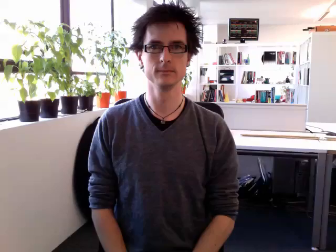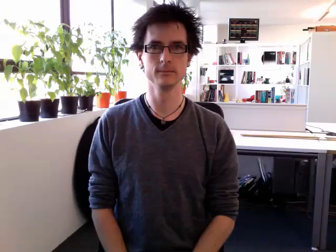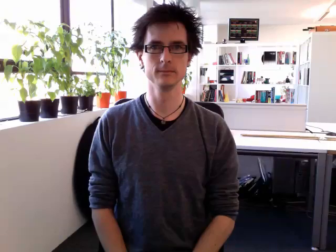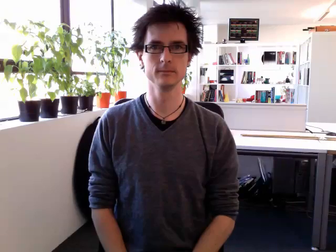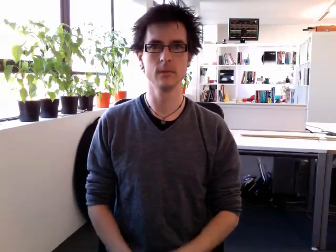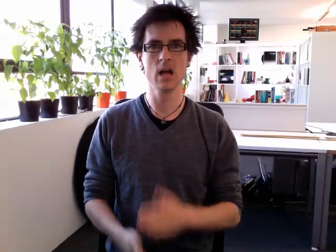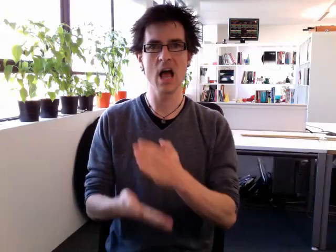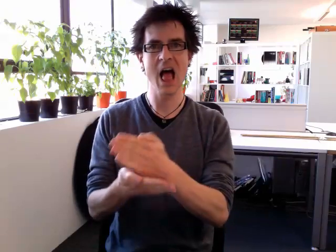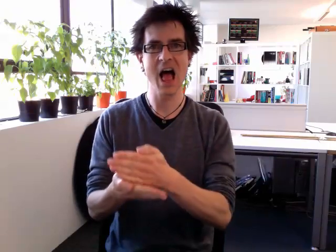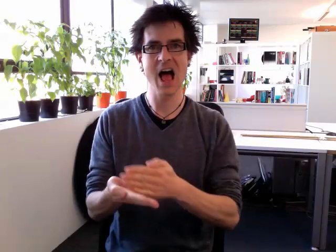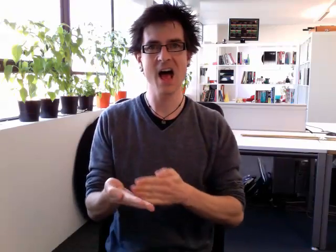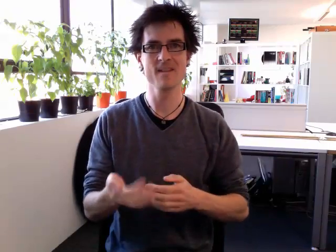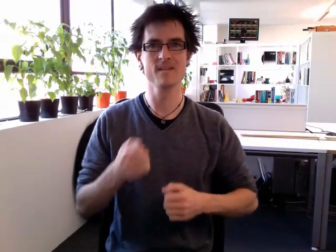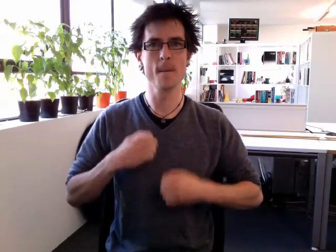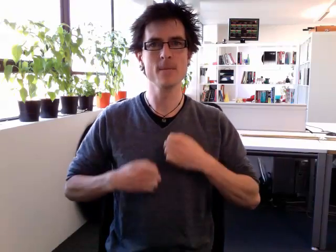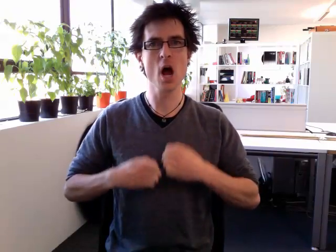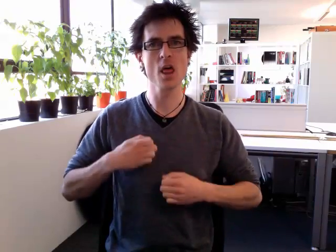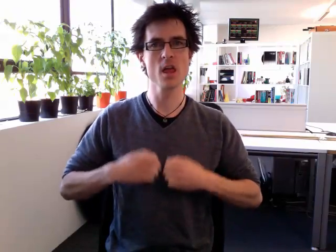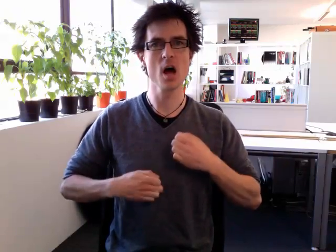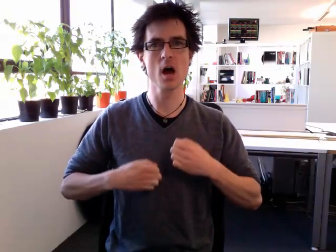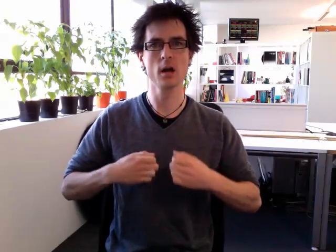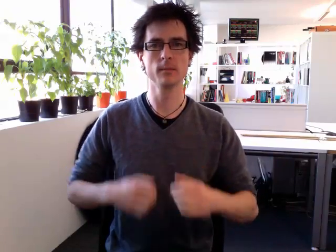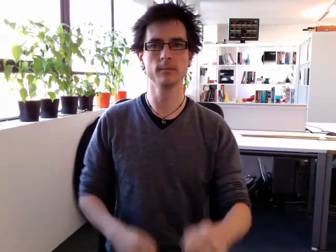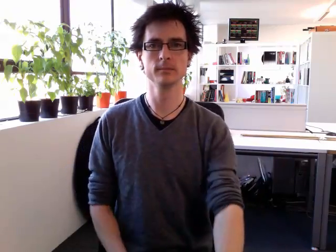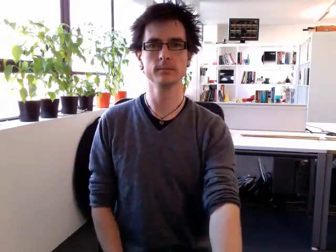half brother